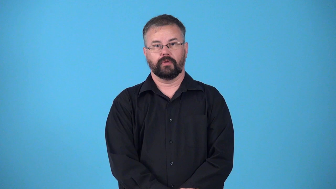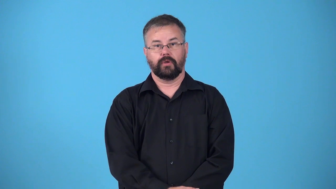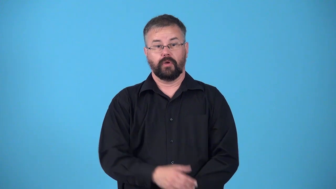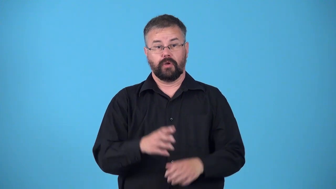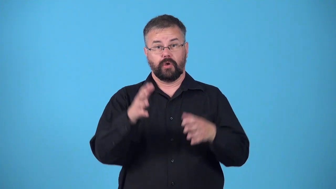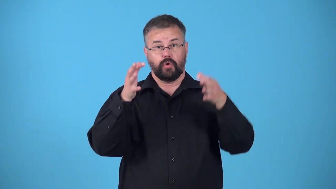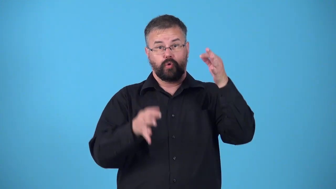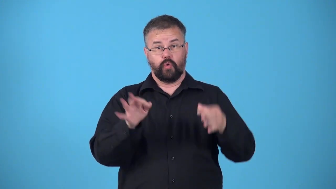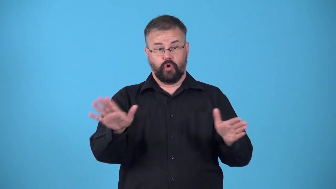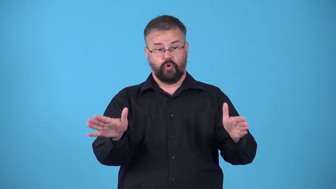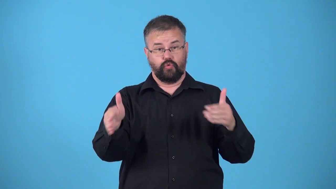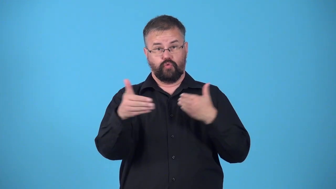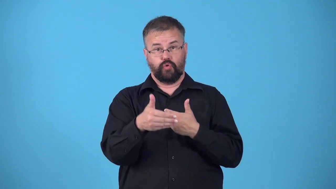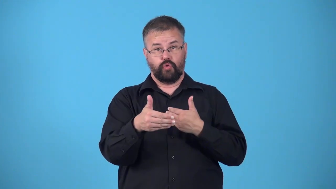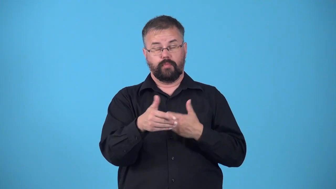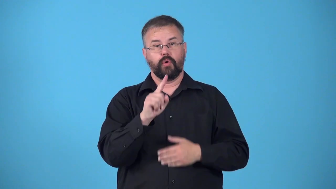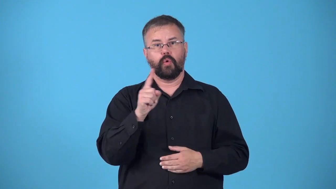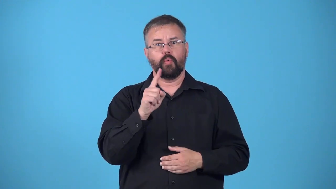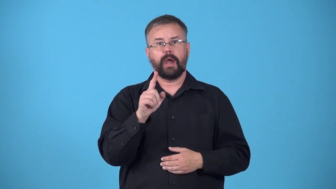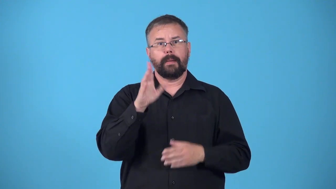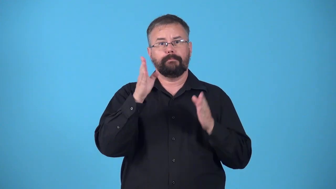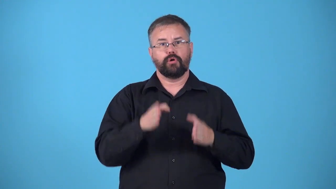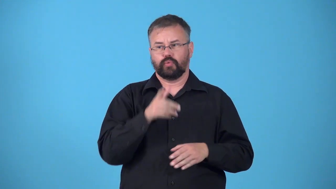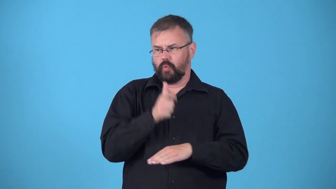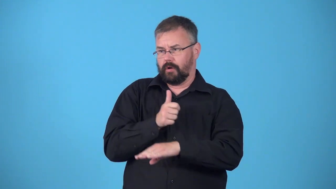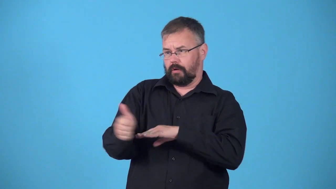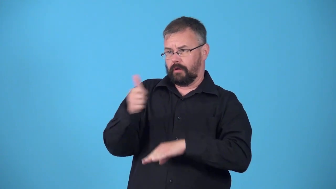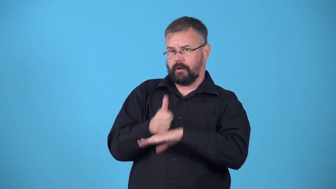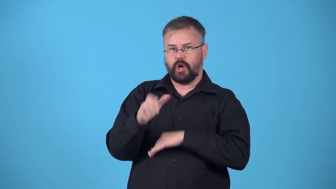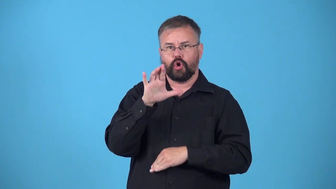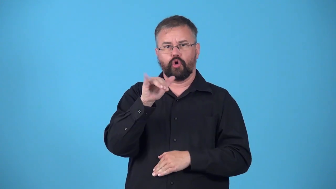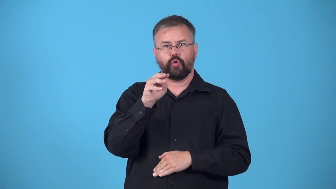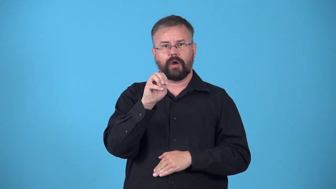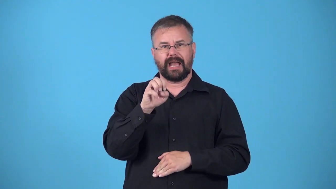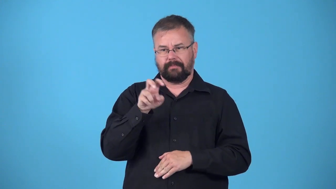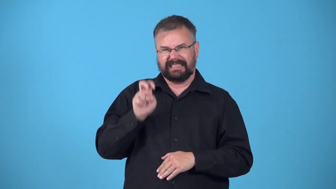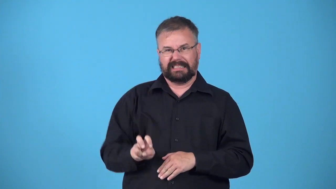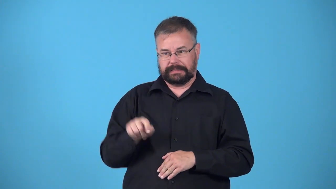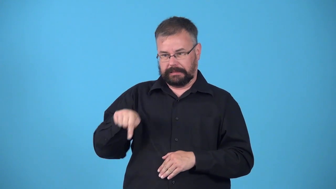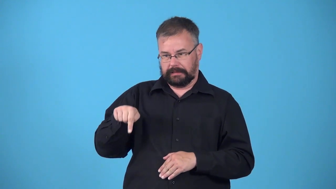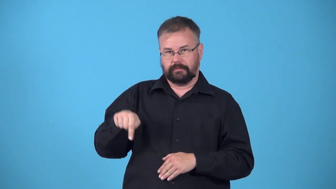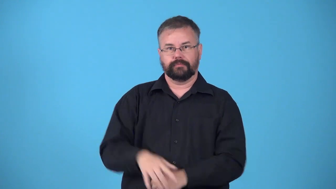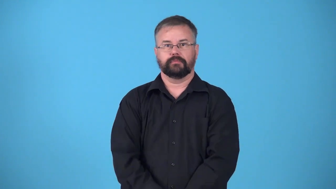dock-court